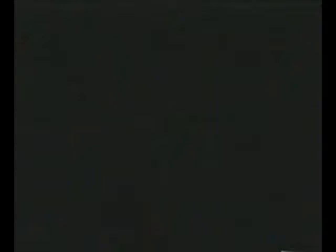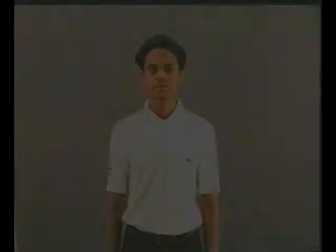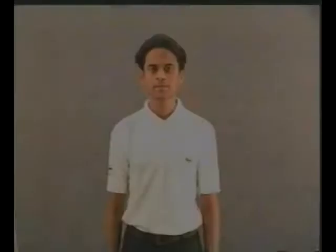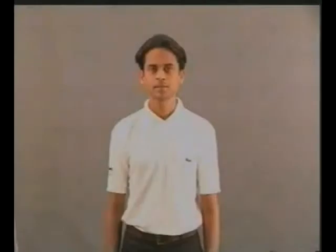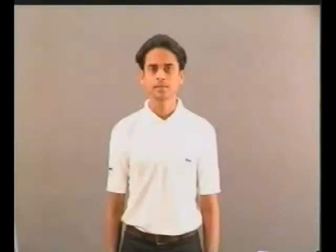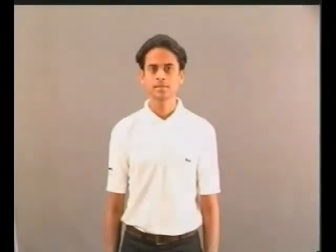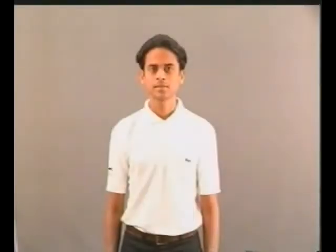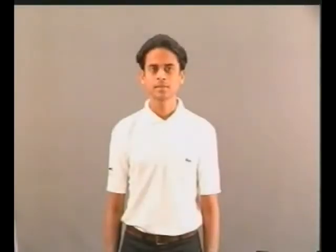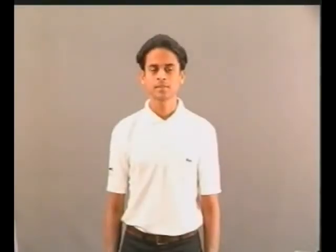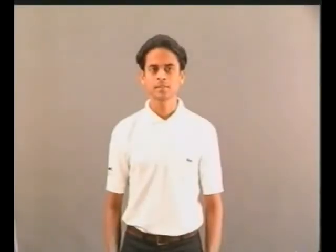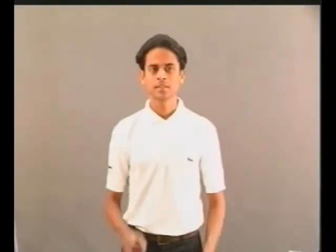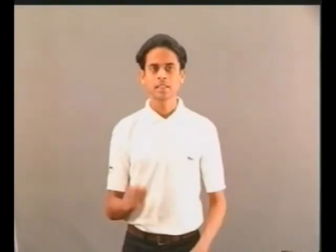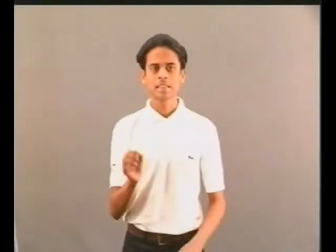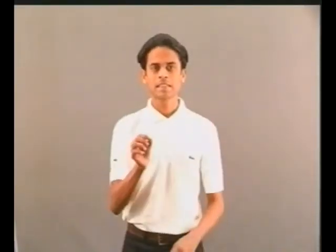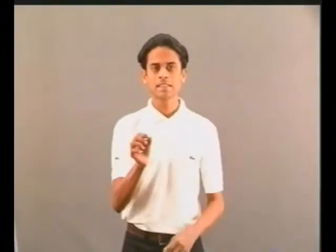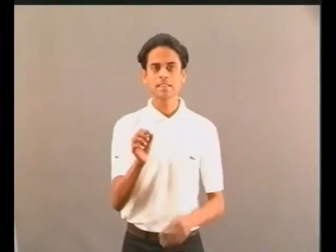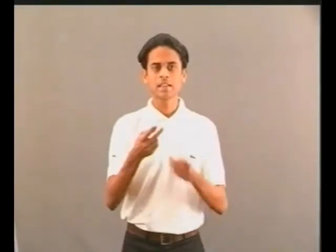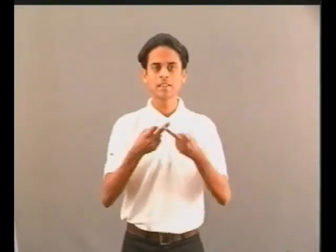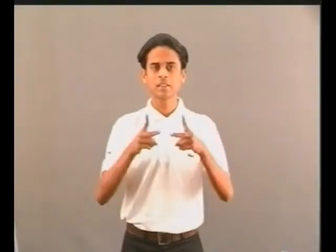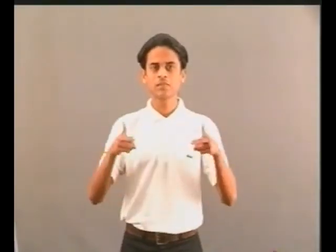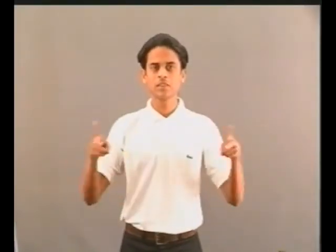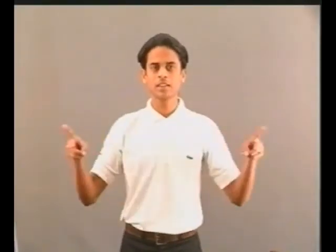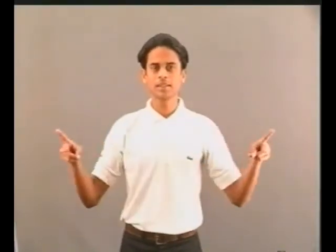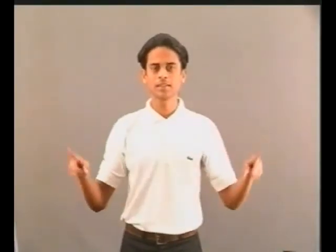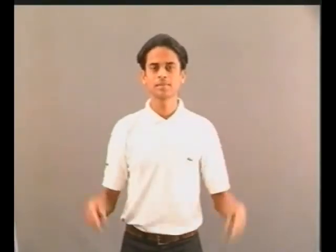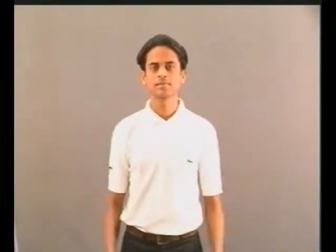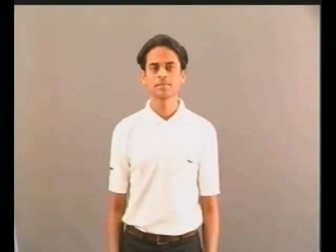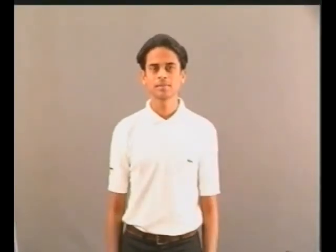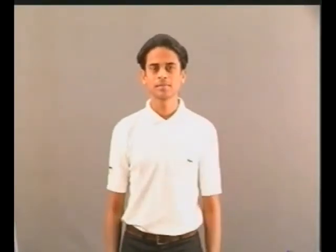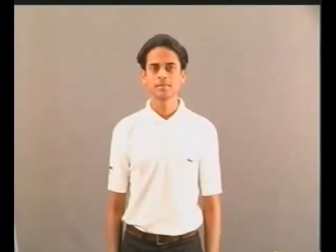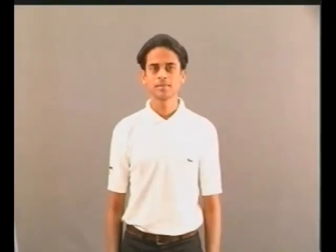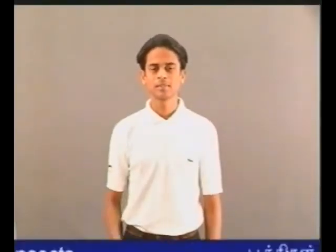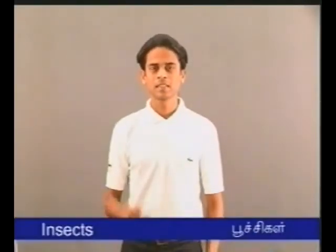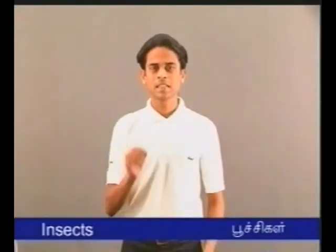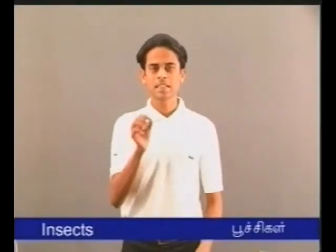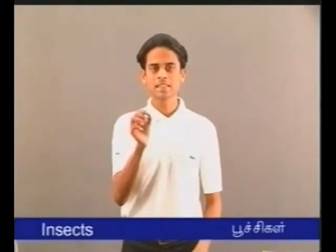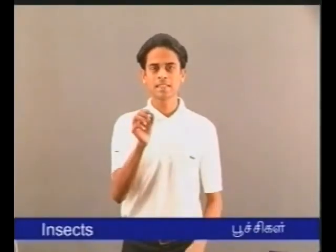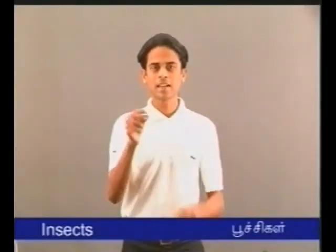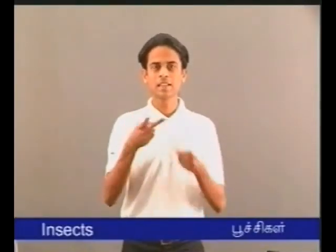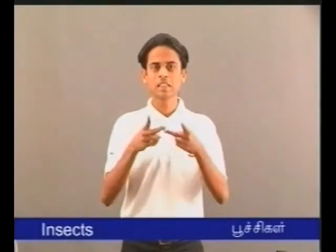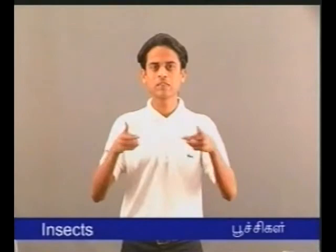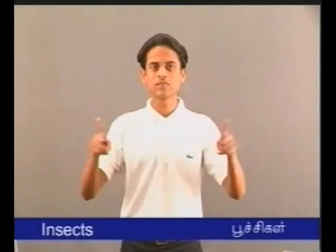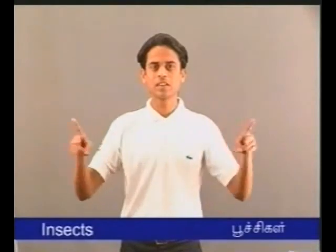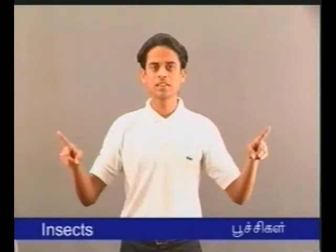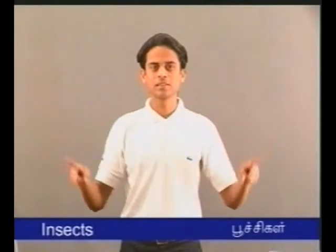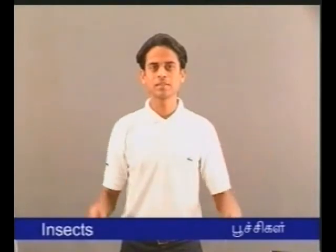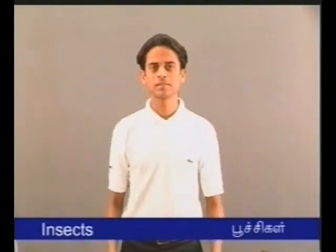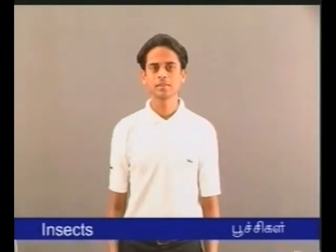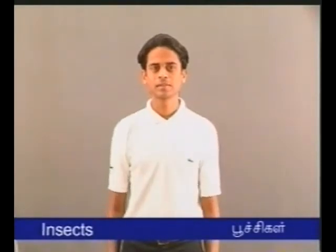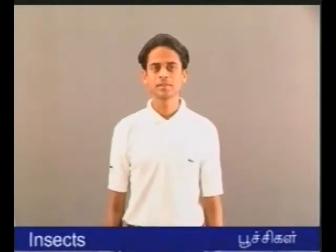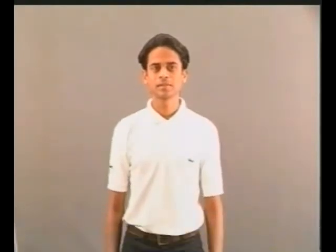insects